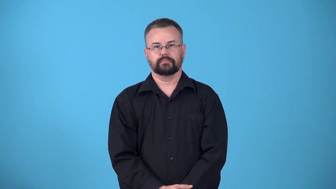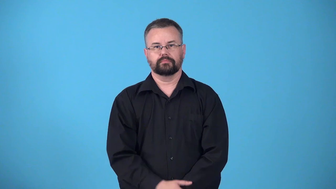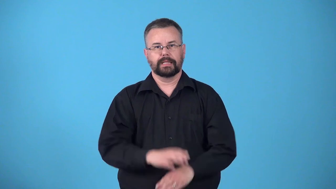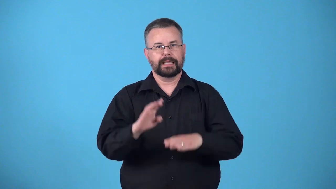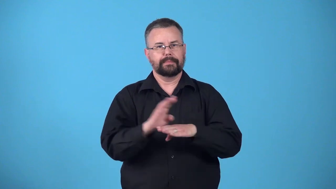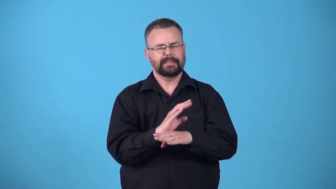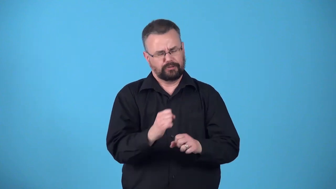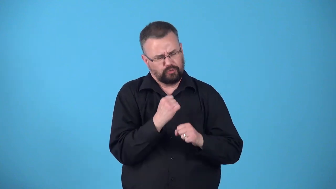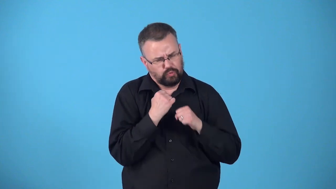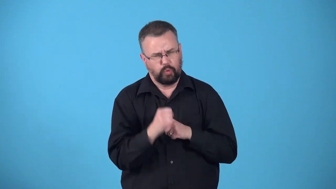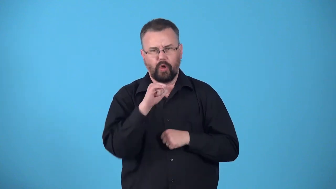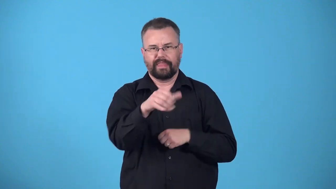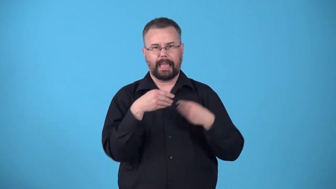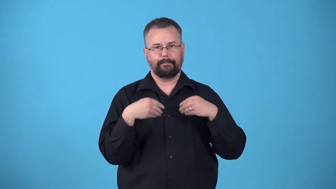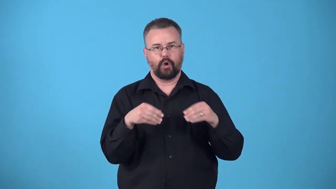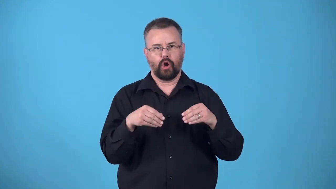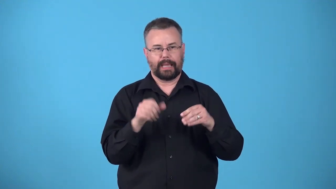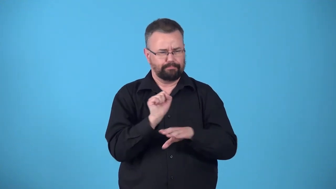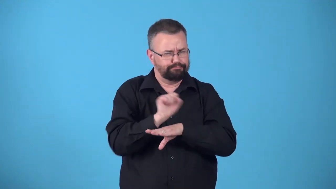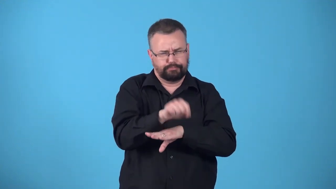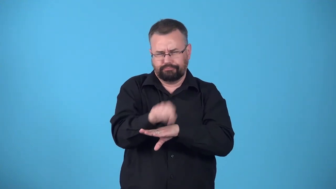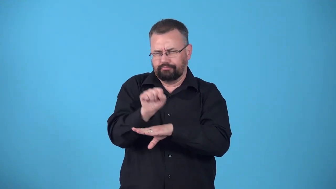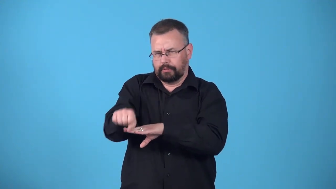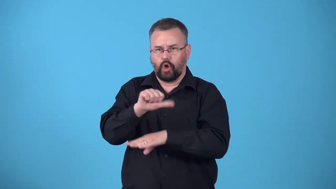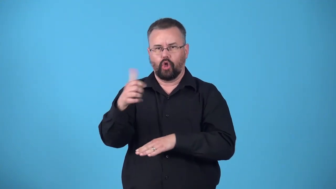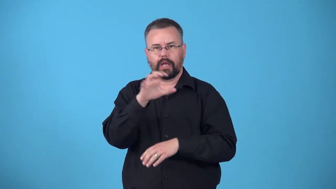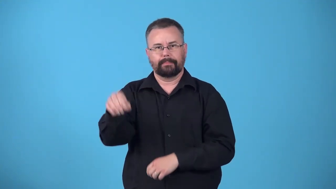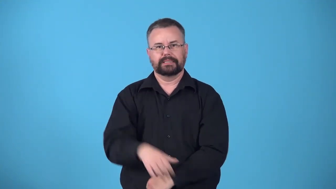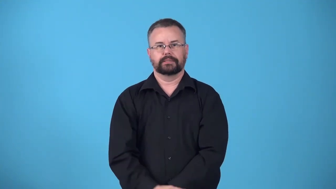corner a market